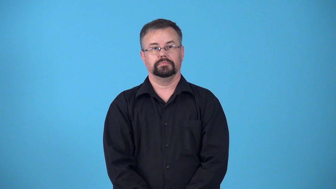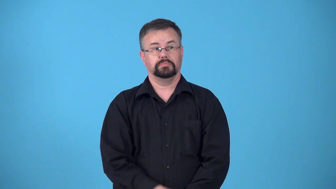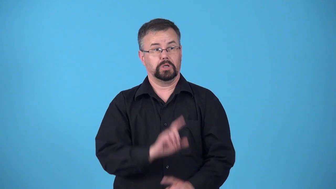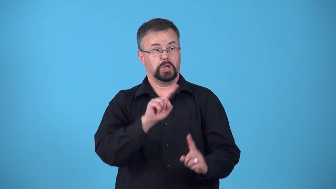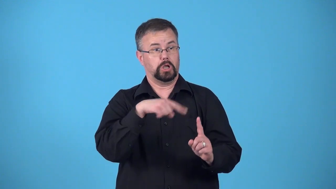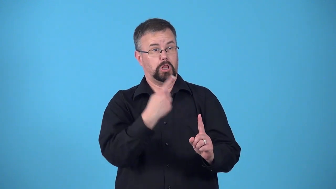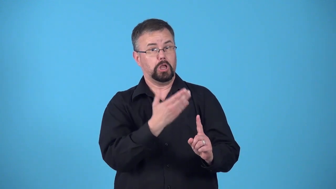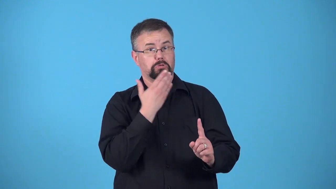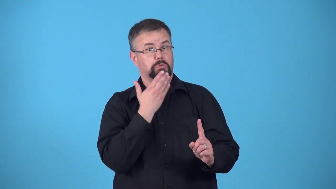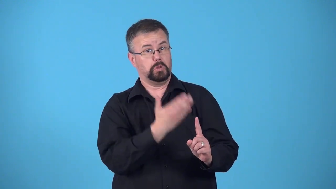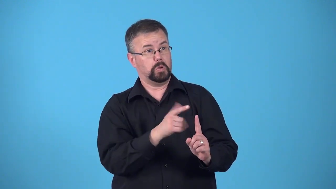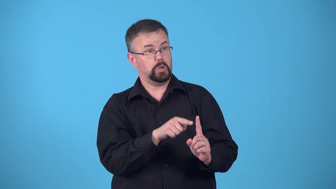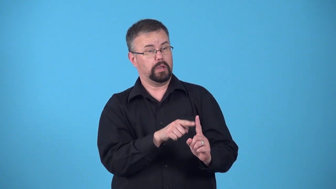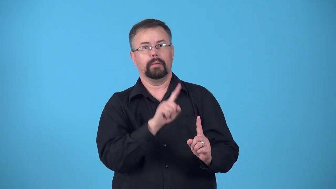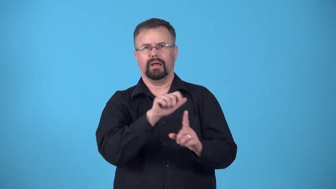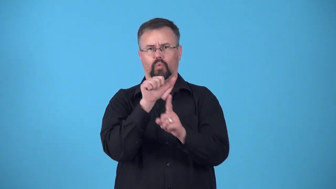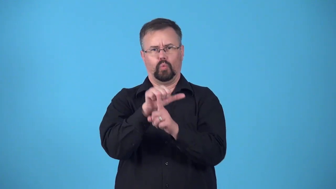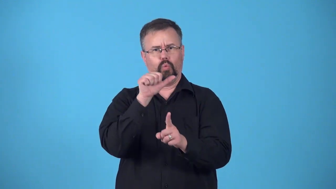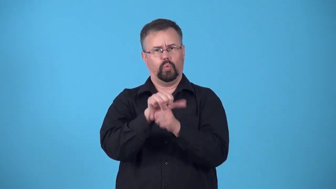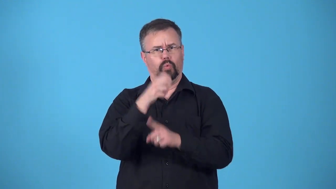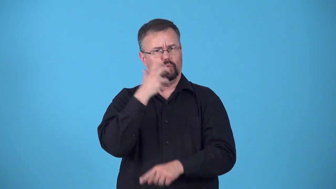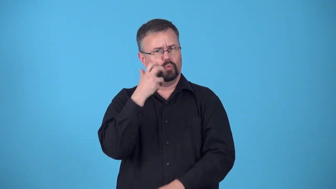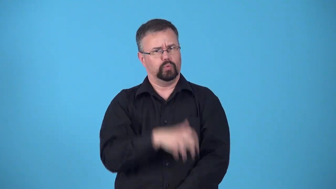misleading